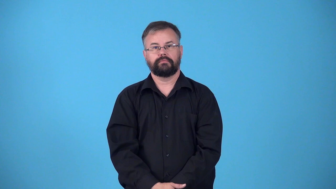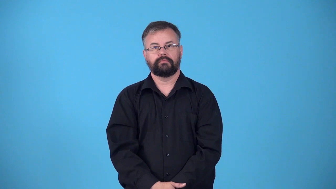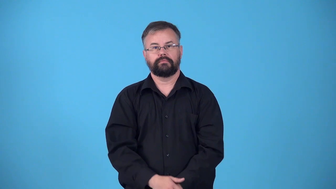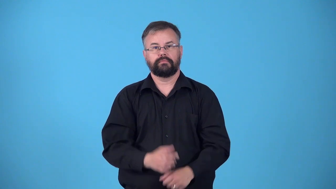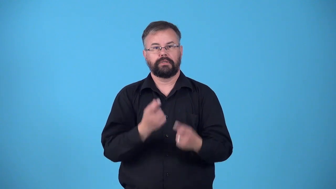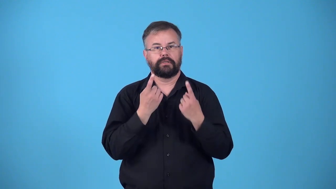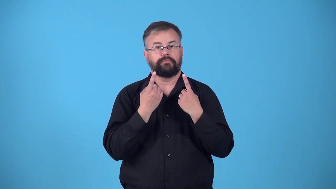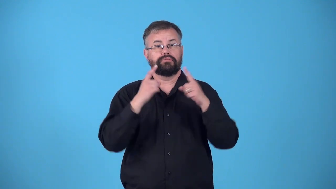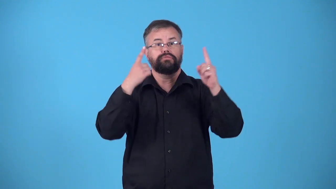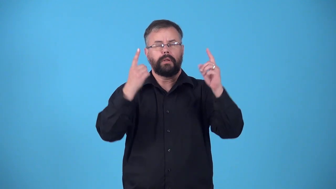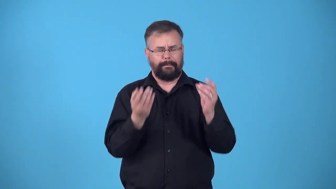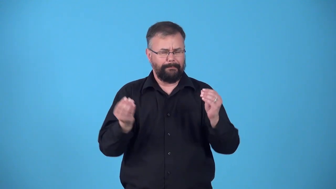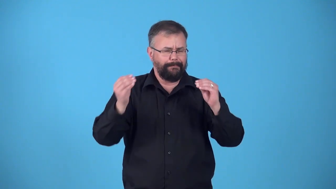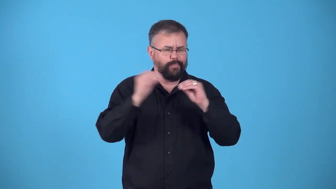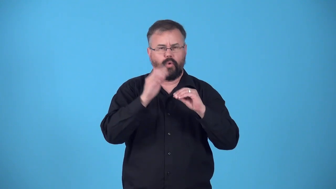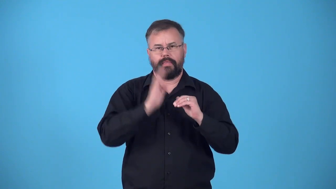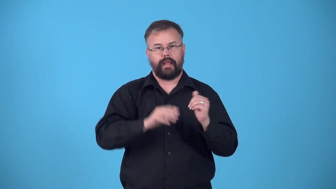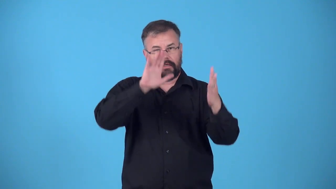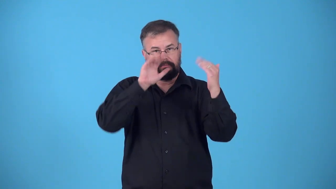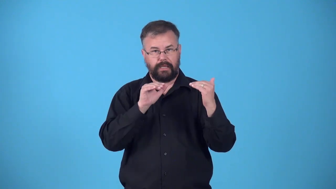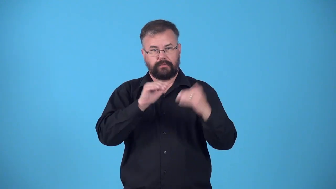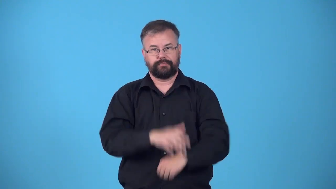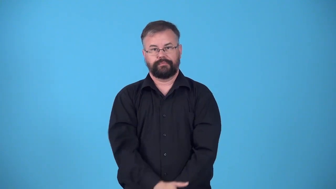overproduce